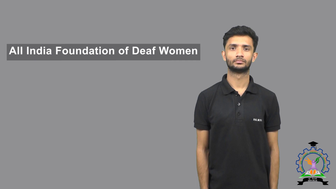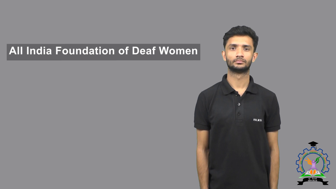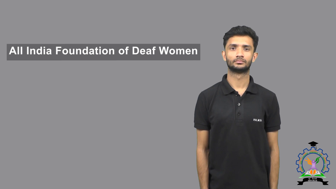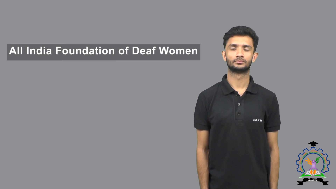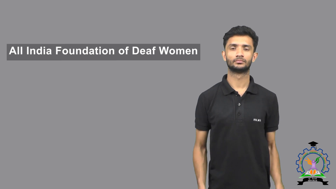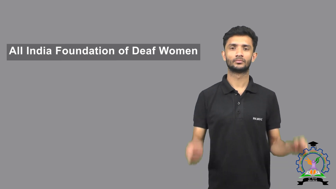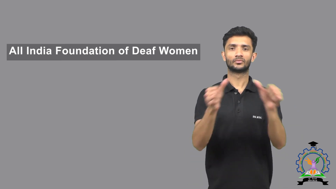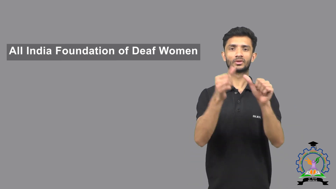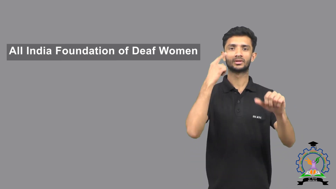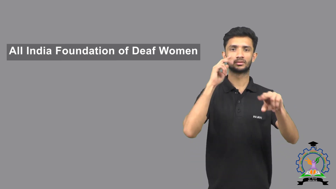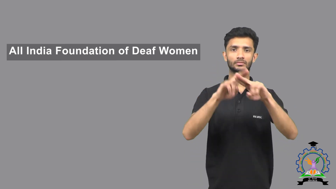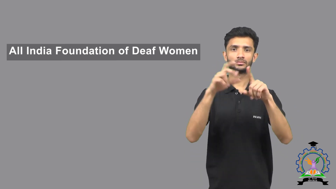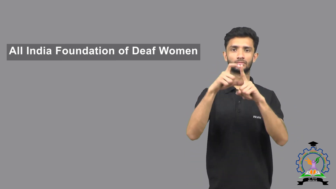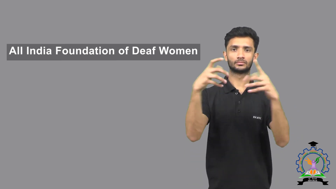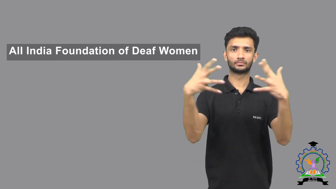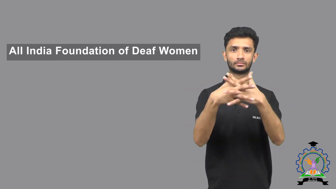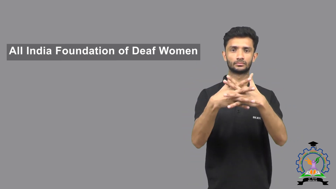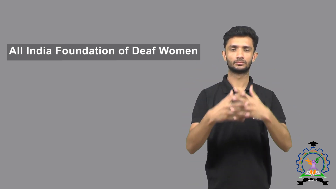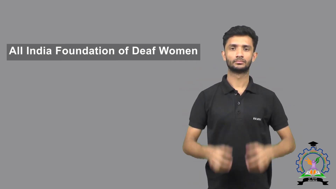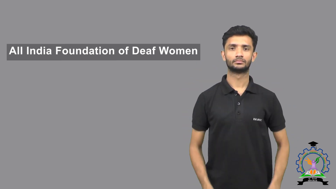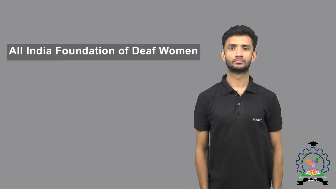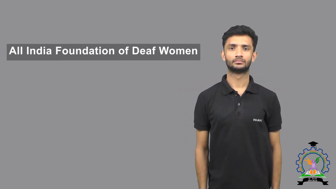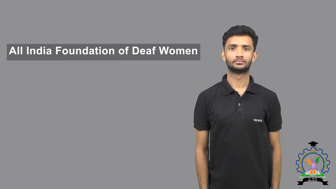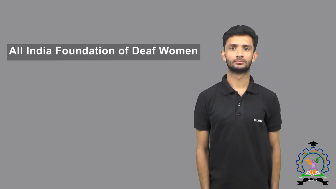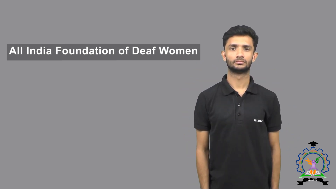All India Foundation of Deaf Women